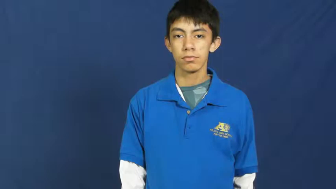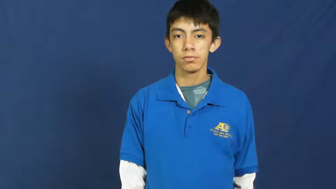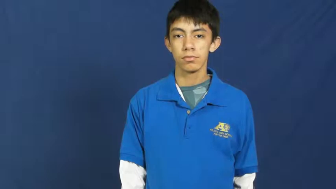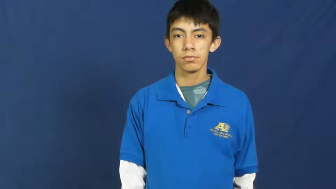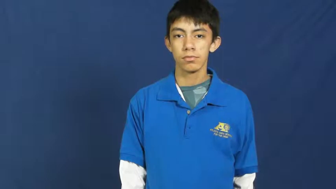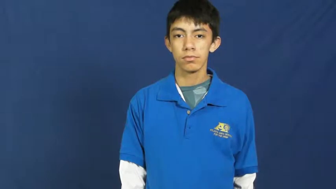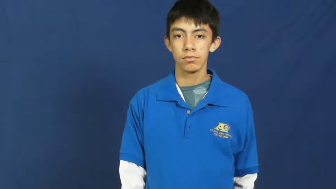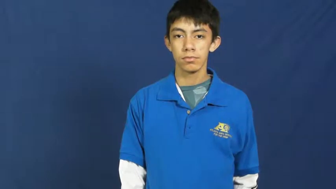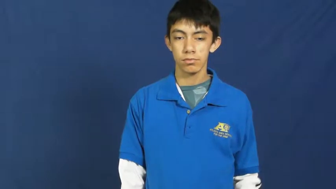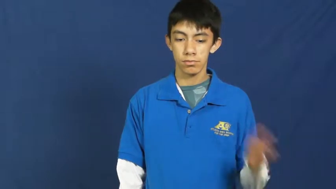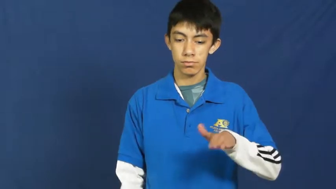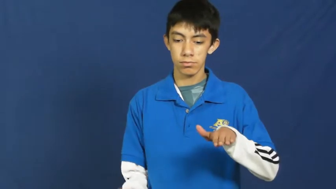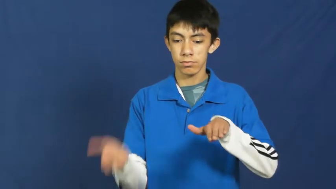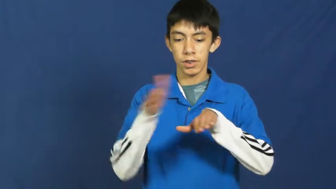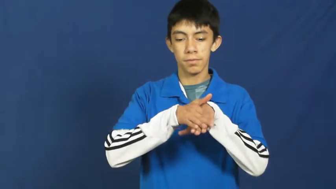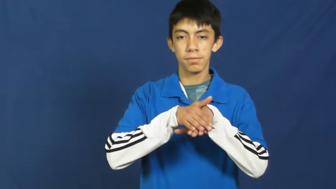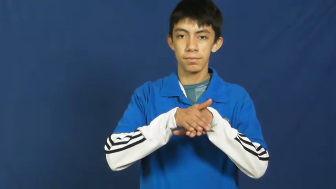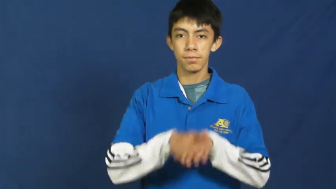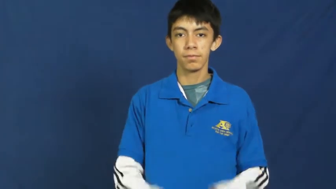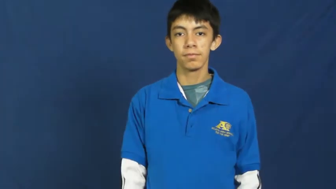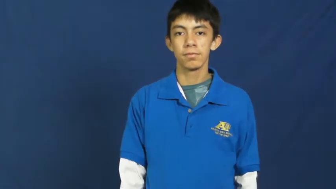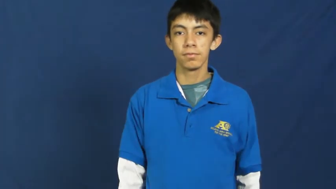overlap,imbrication